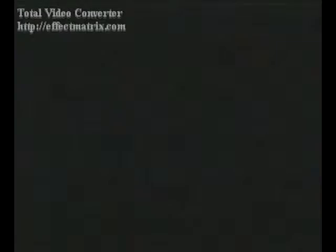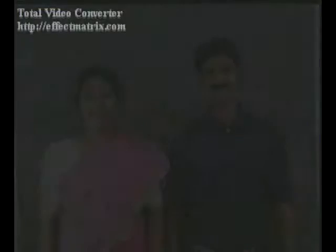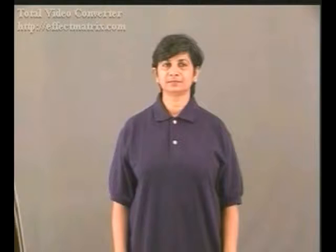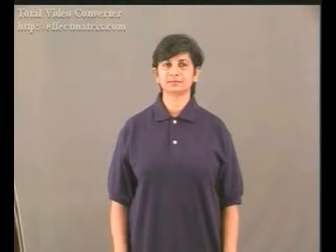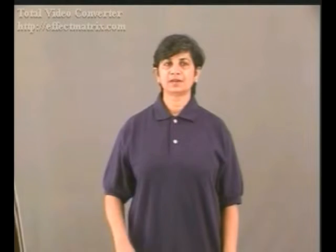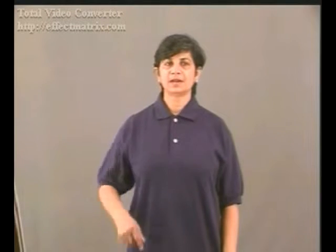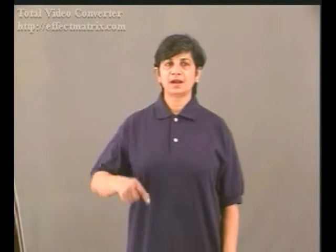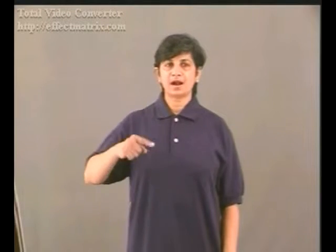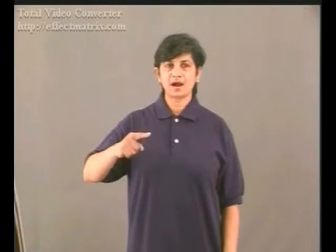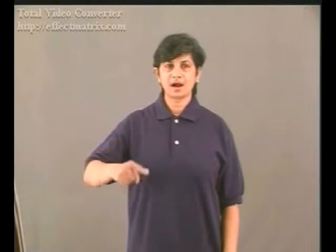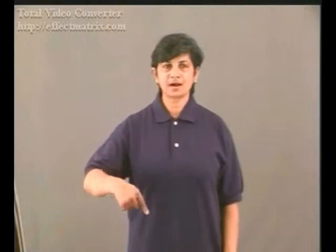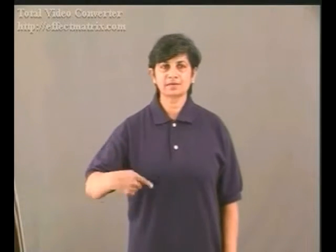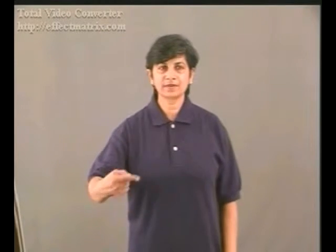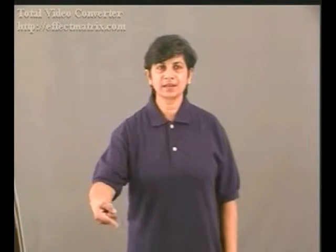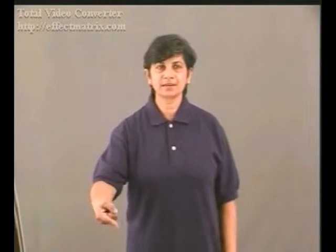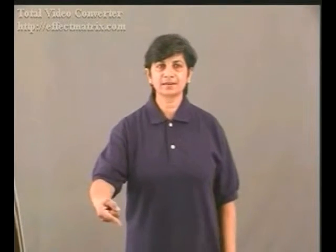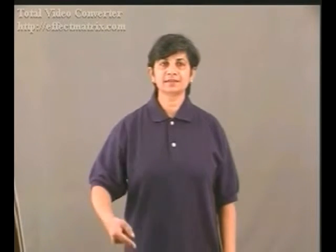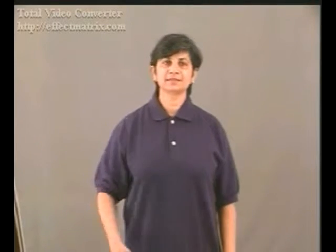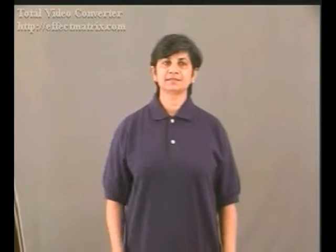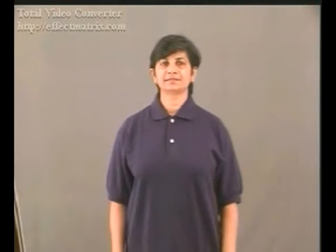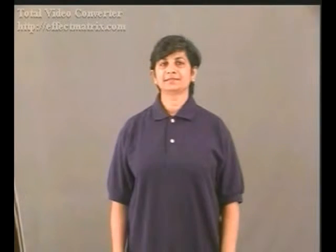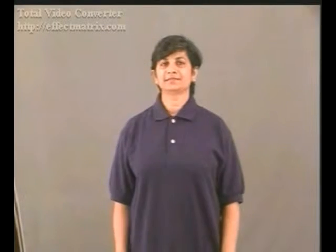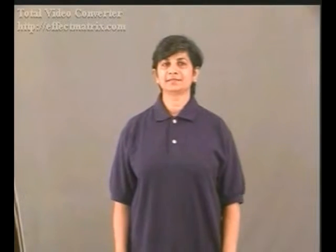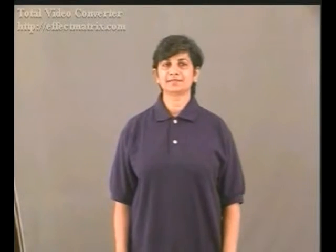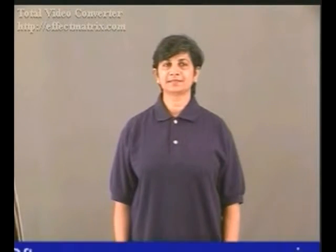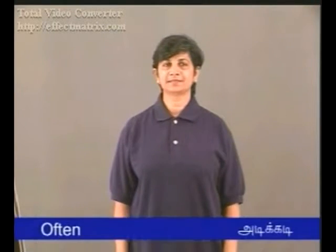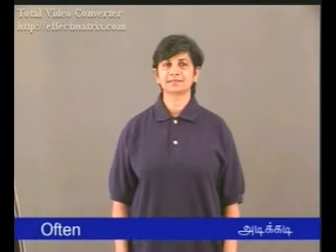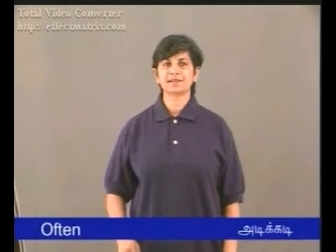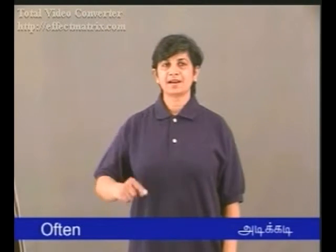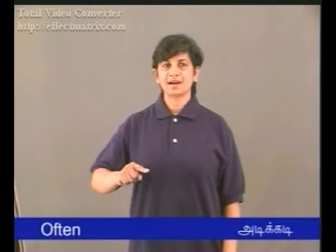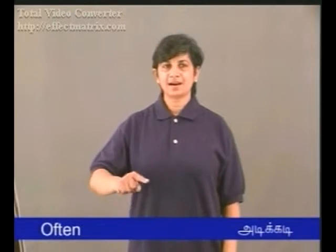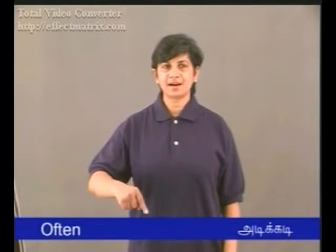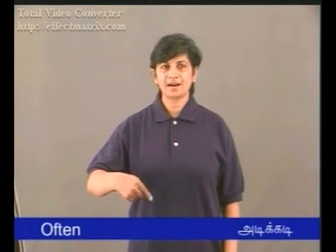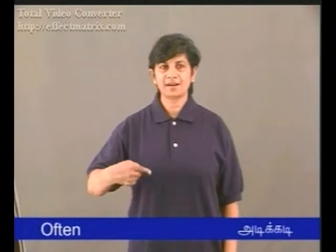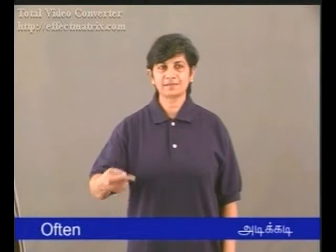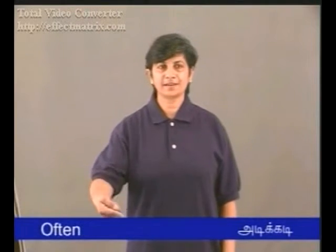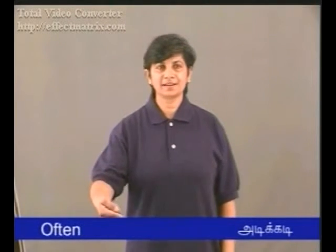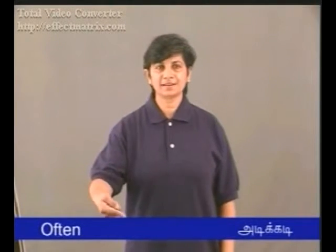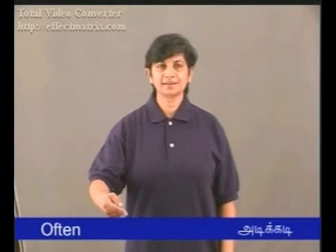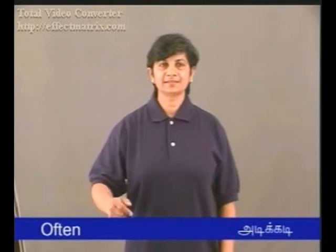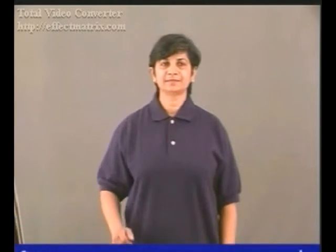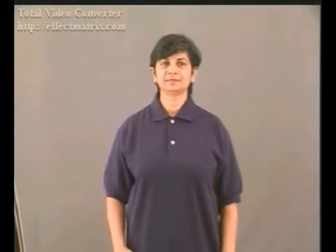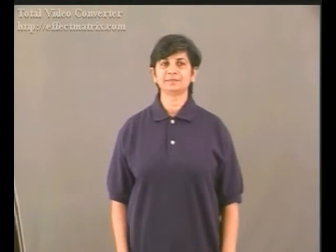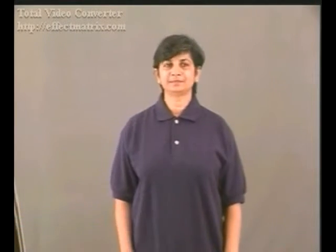often